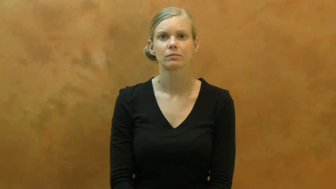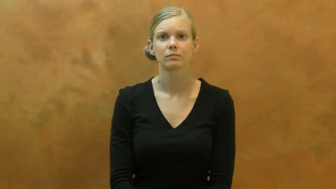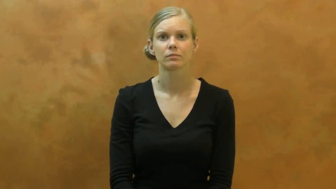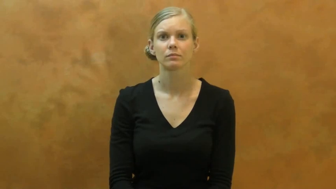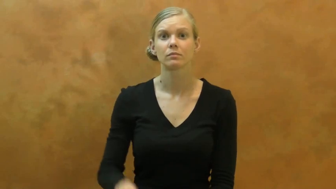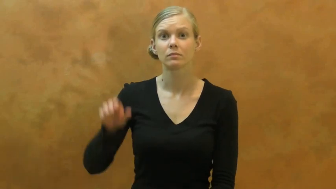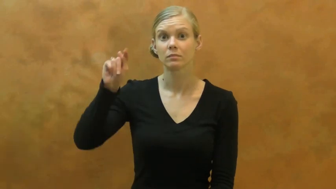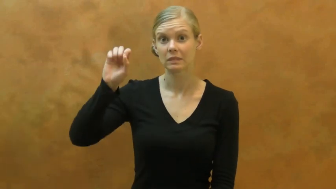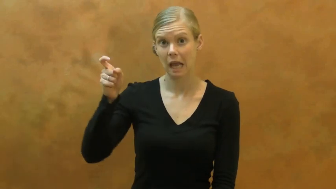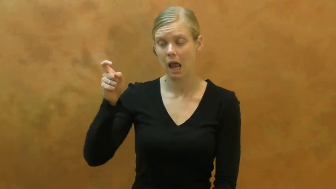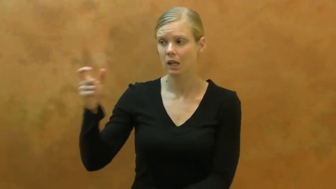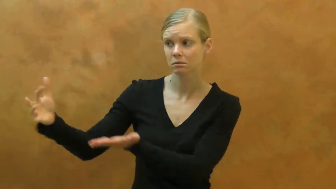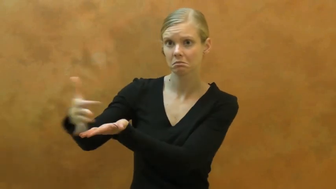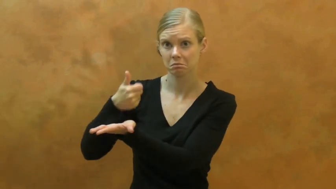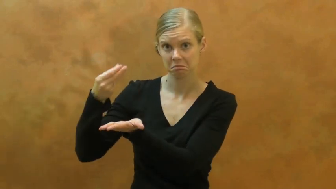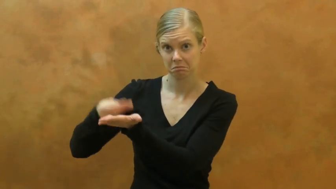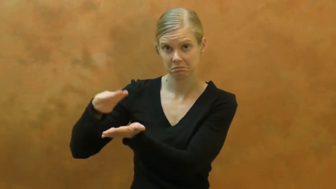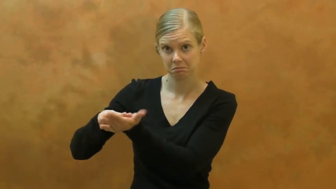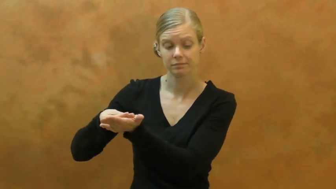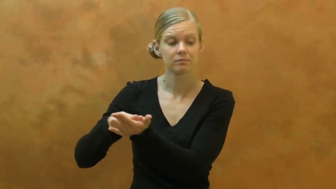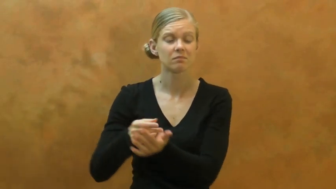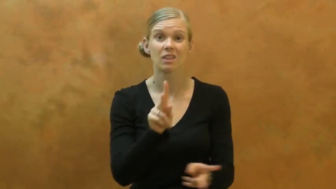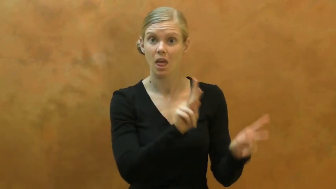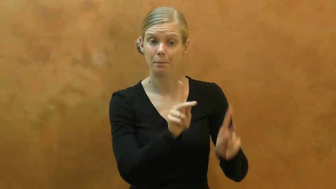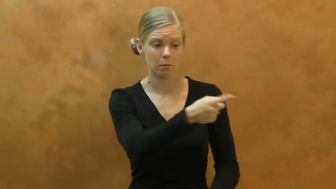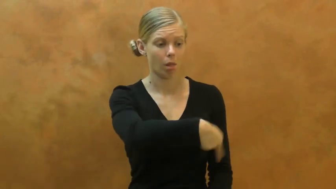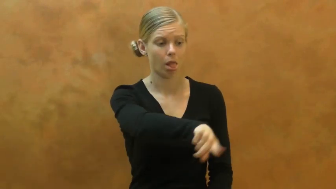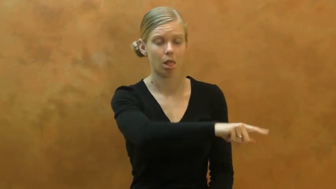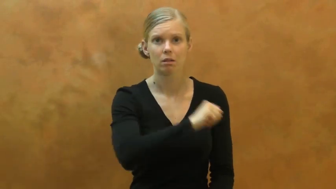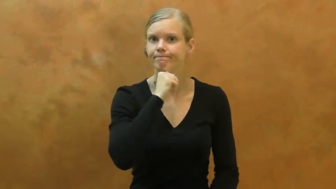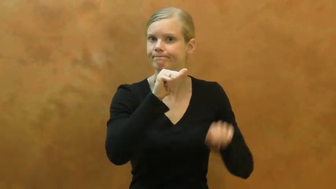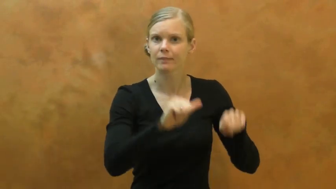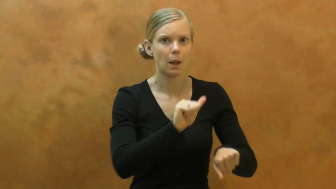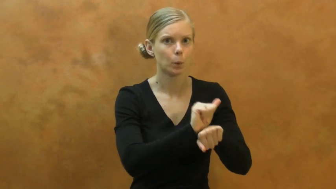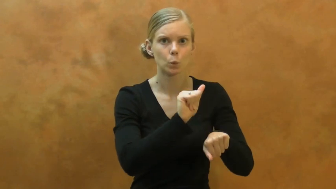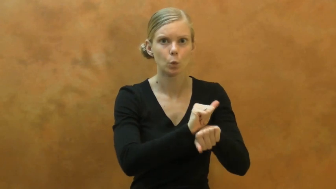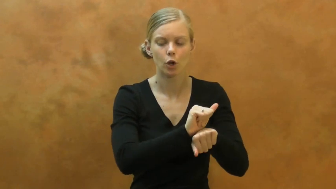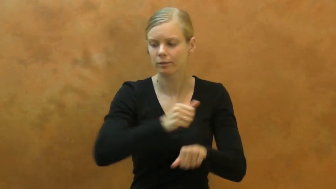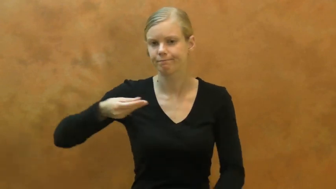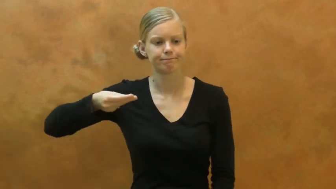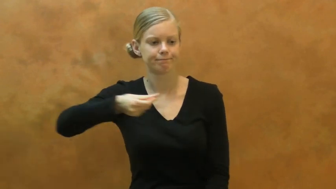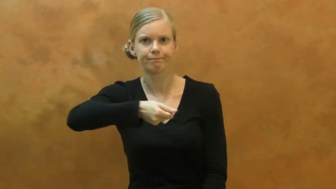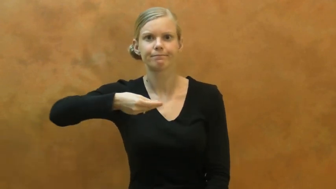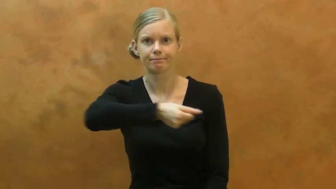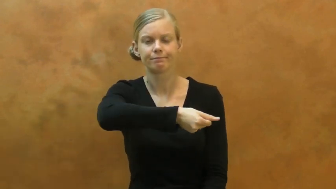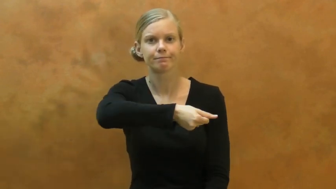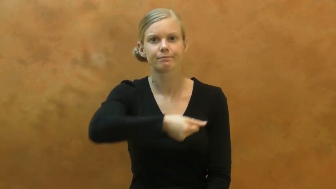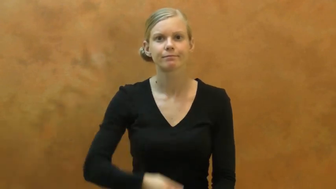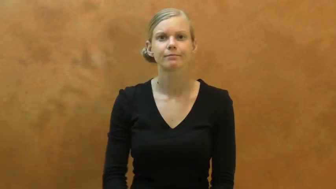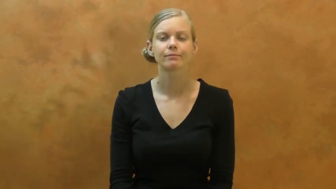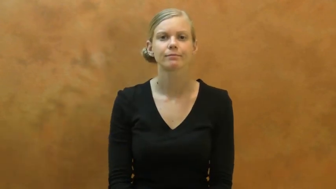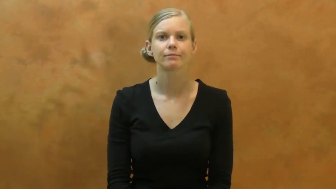social benefit